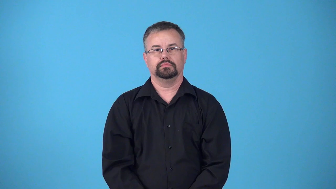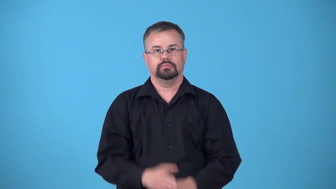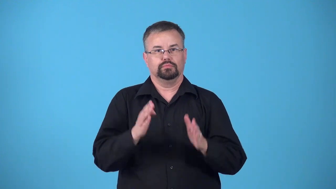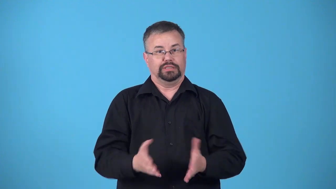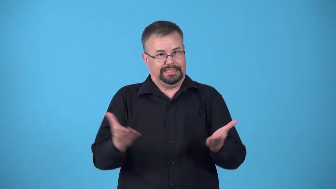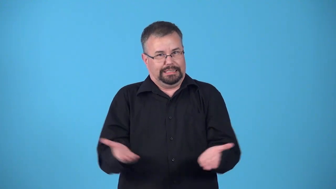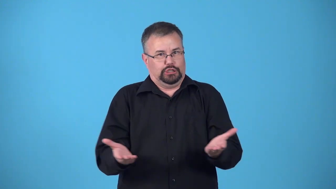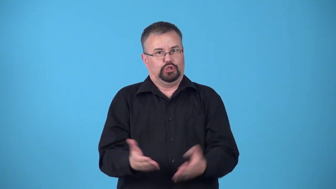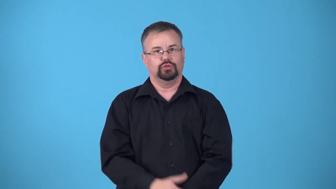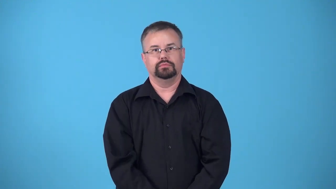in the flesh